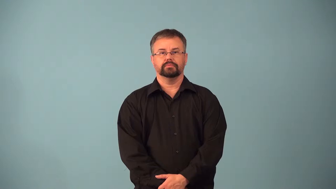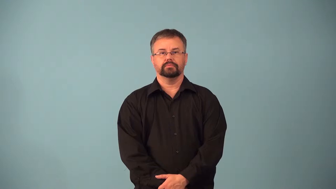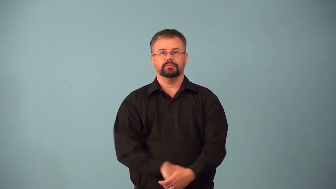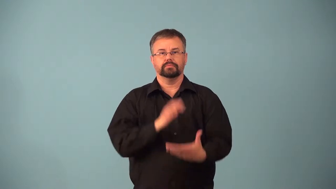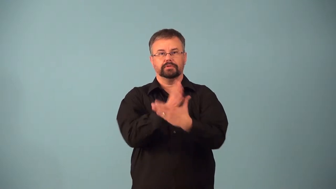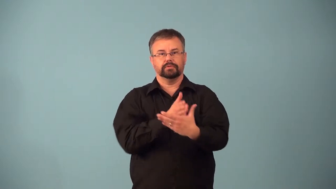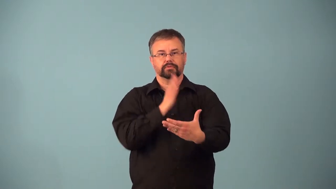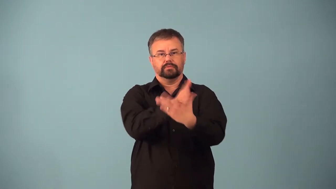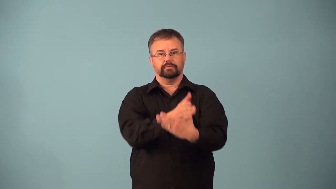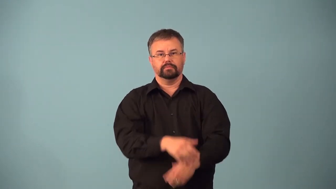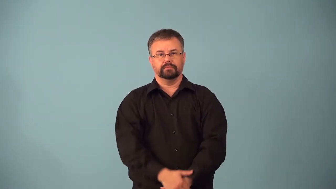acerbate